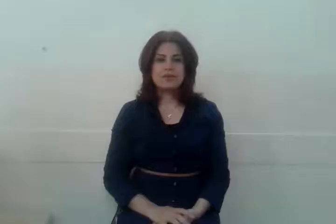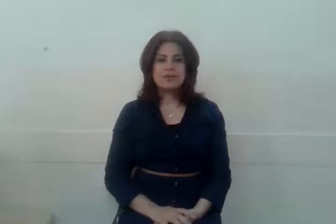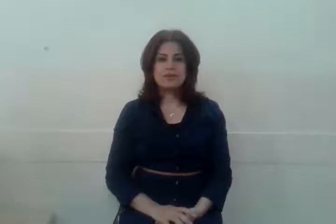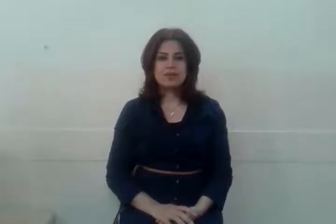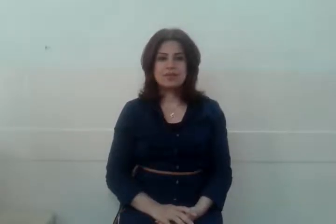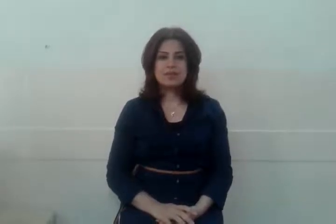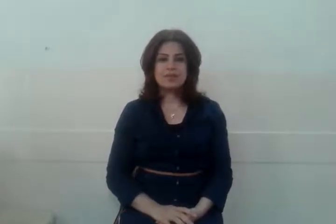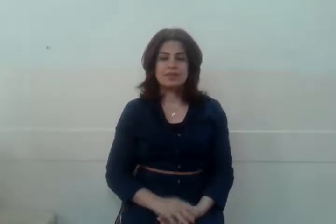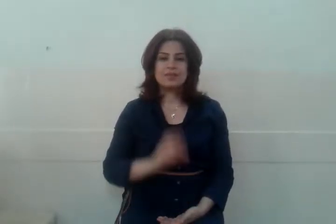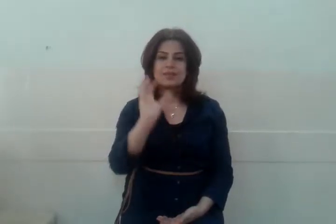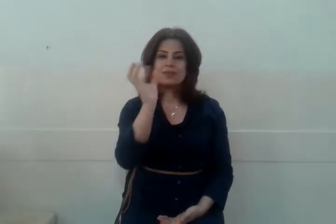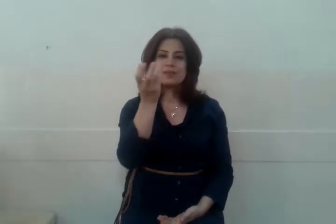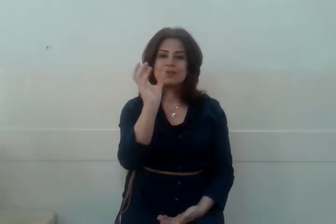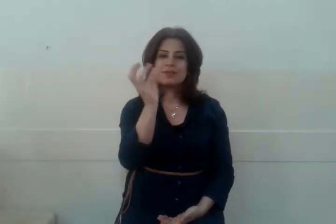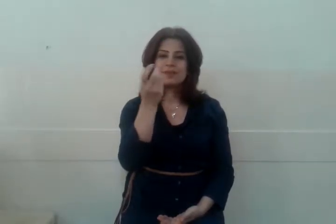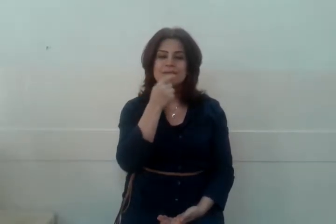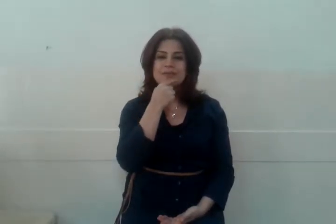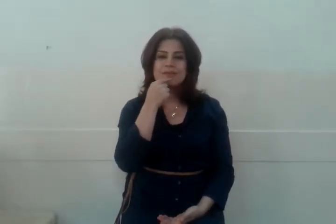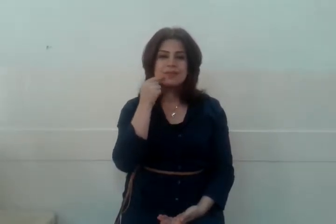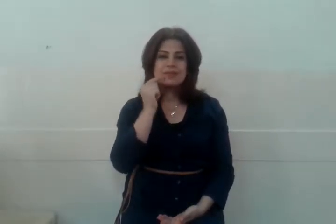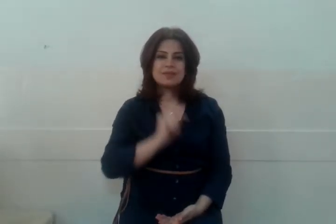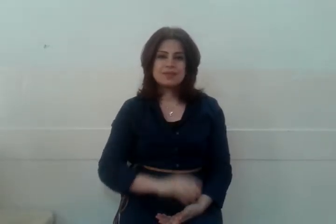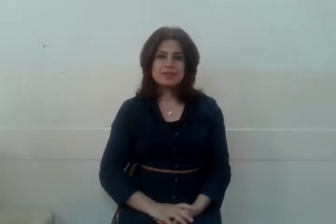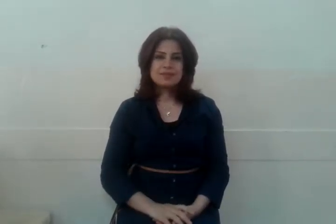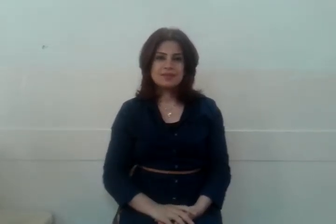tomato